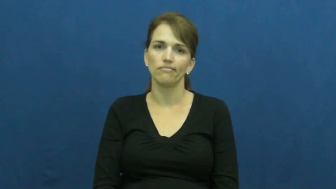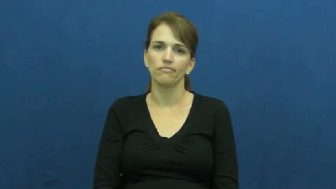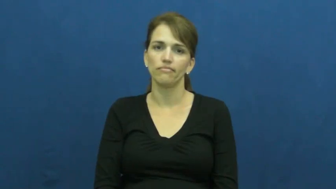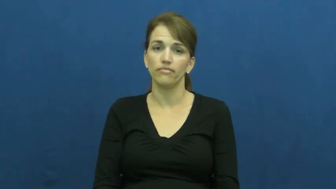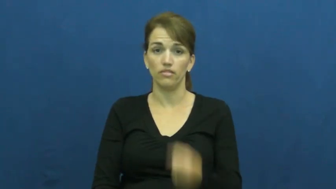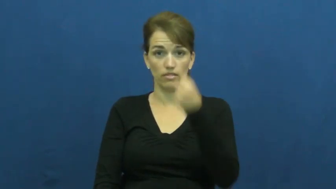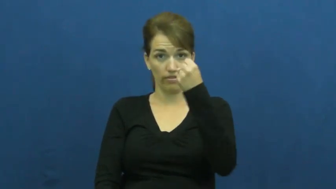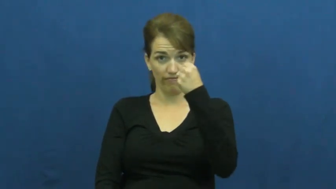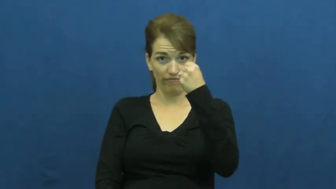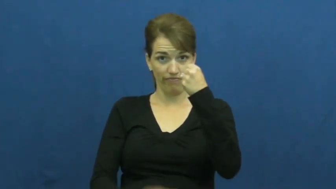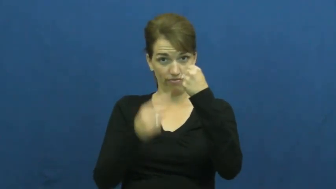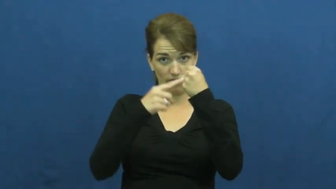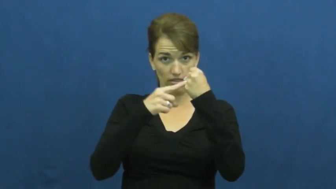knuckle-hand